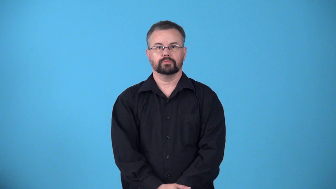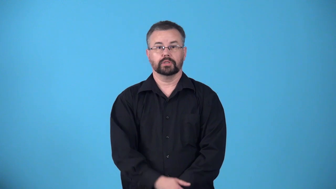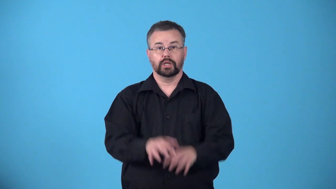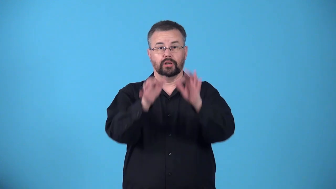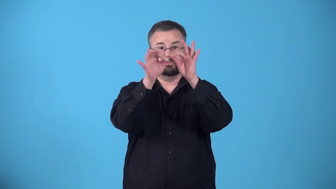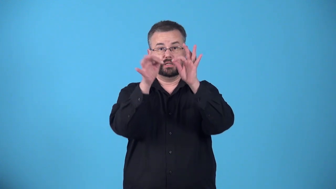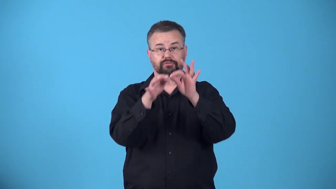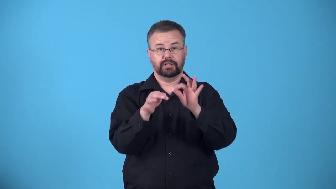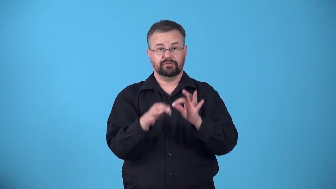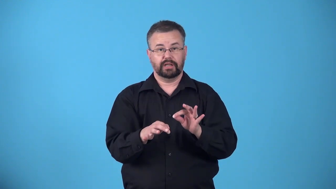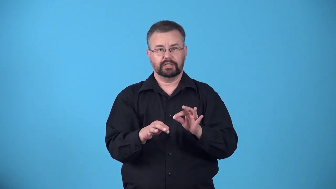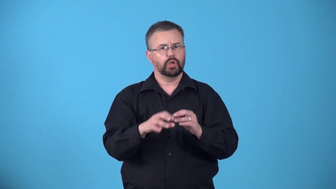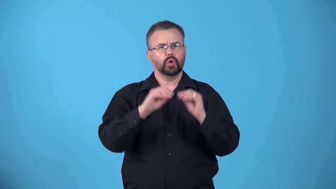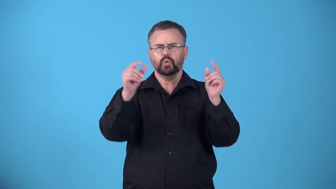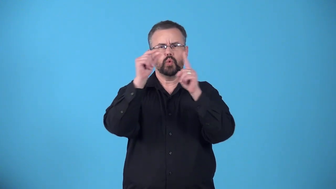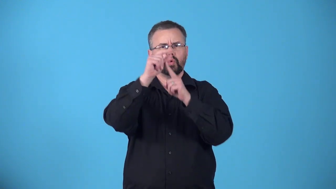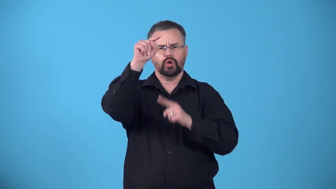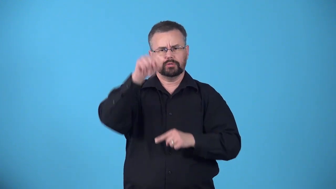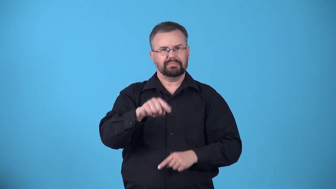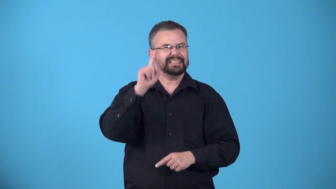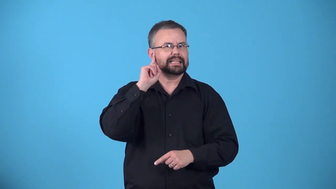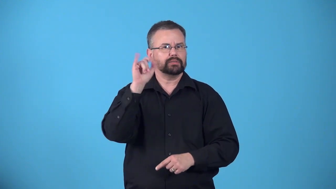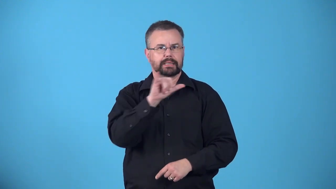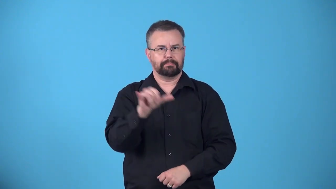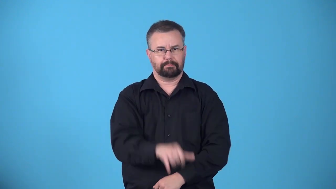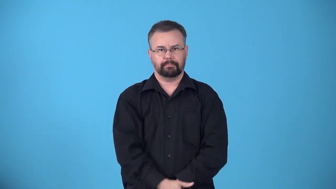rhymeless